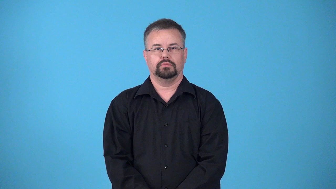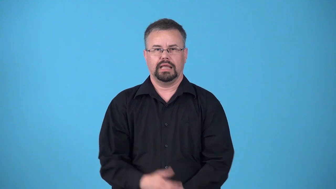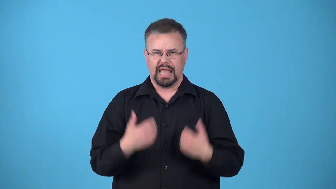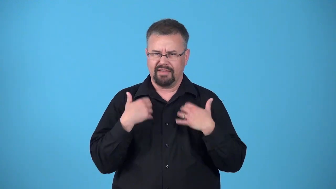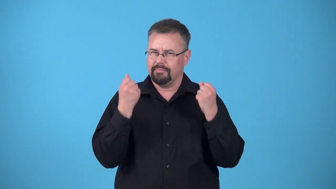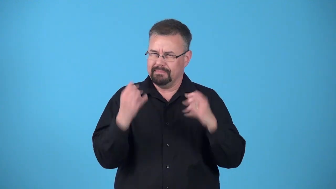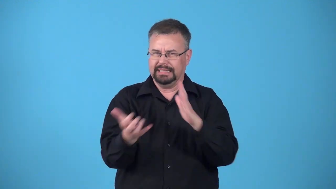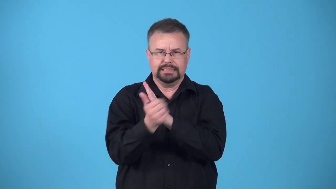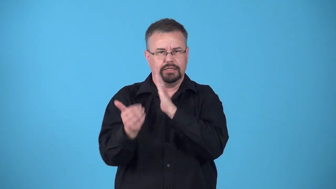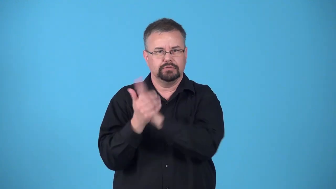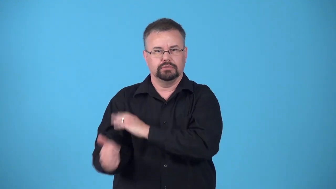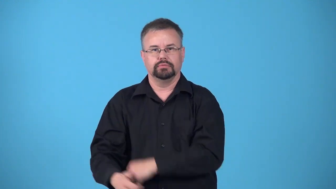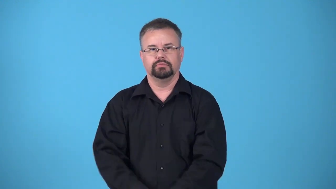jack of all trades